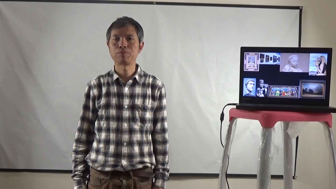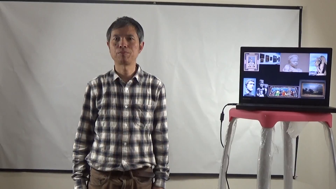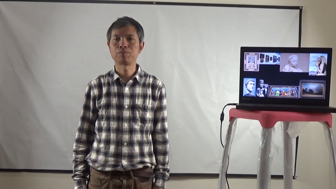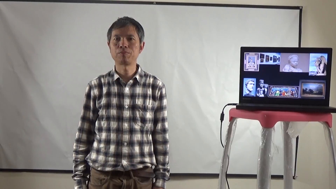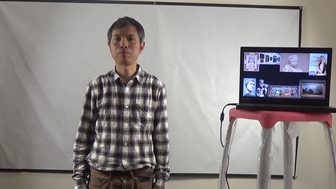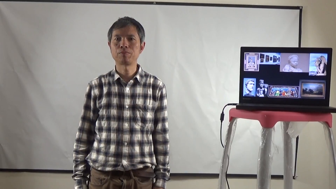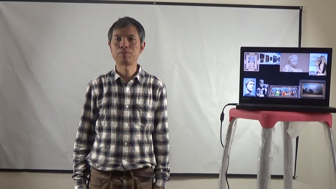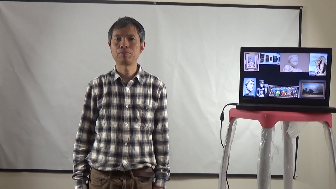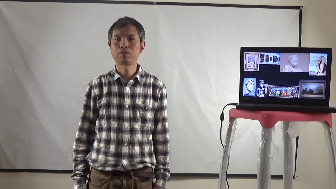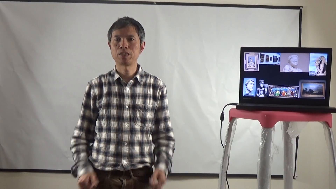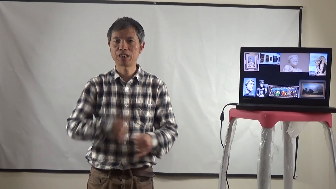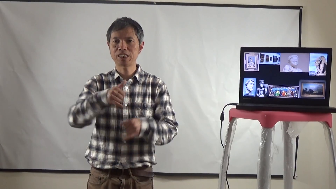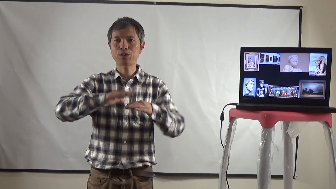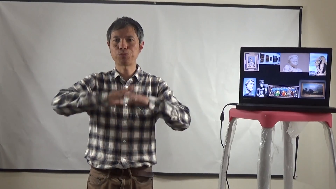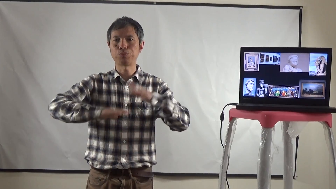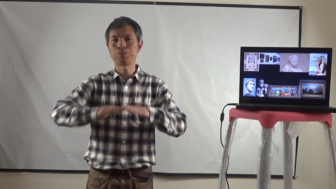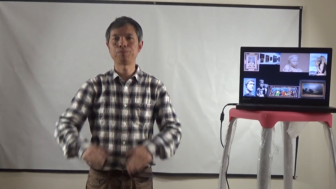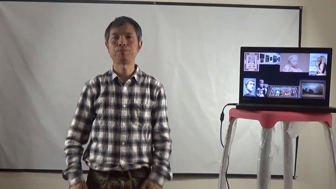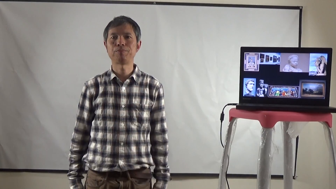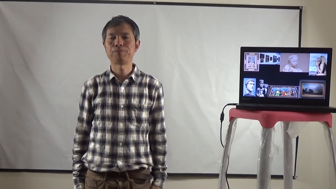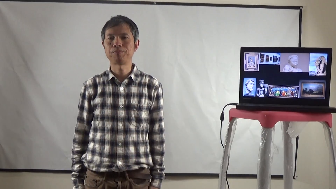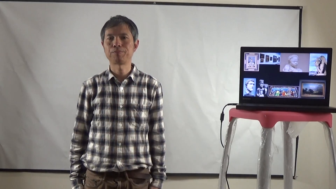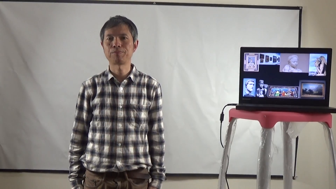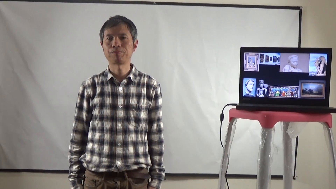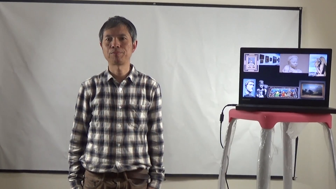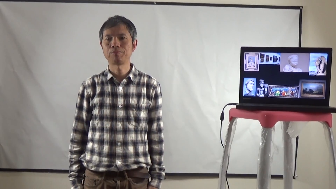art